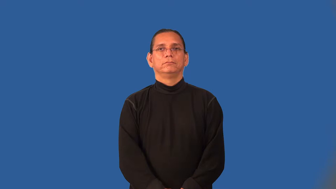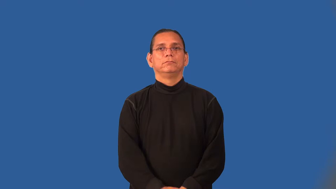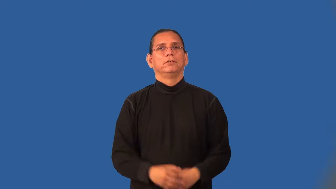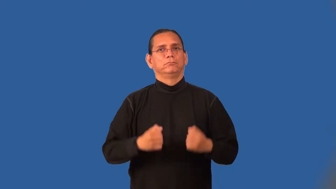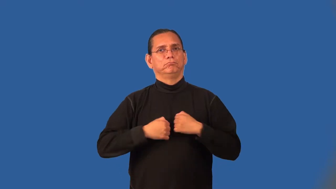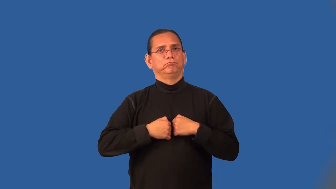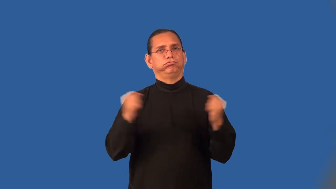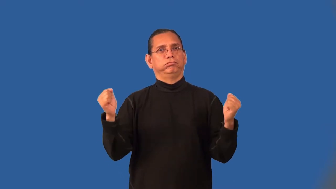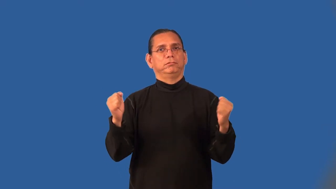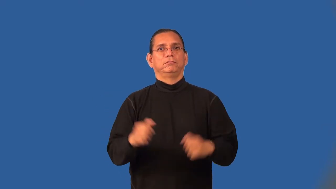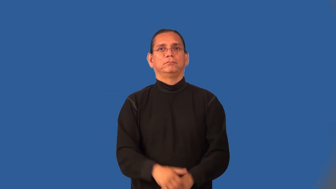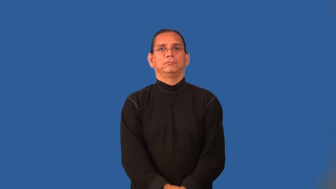out-sexual orientation